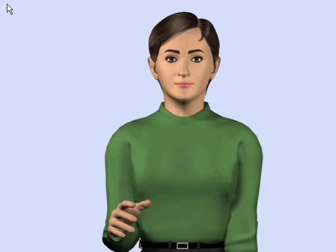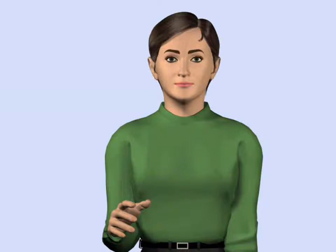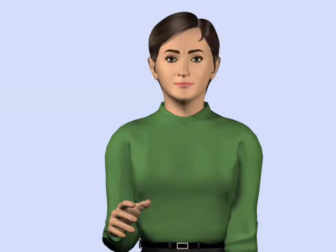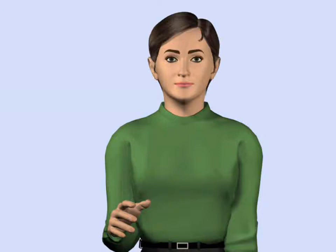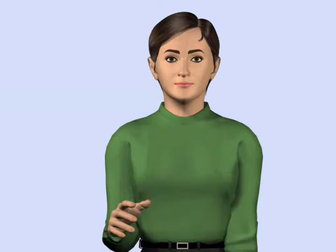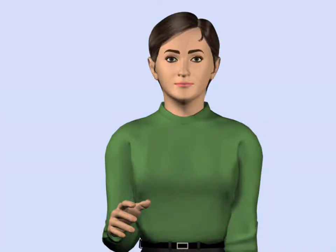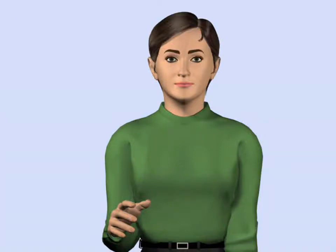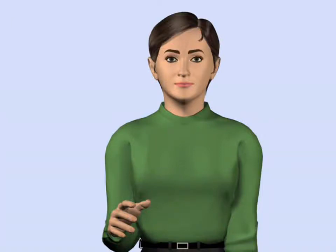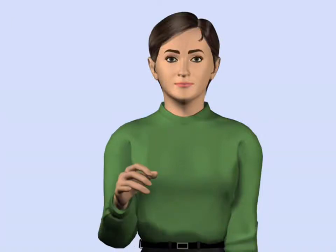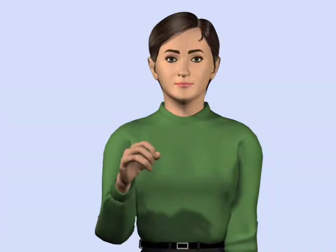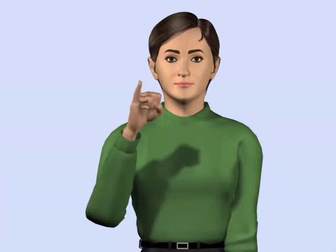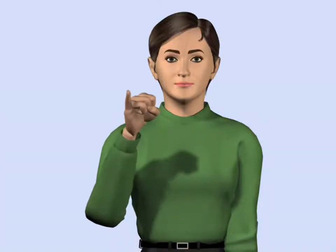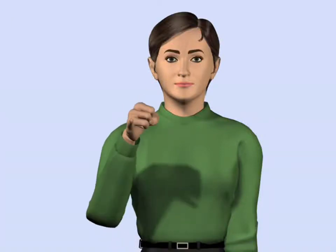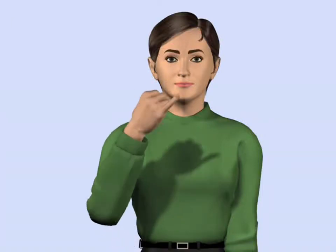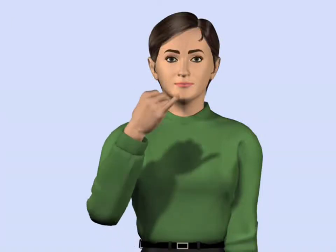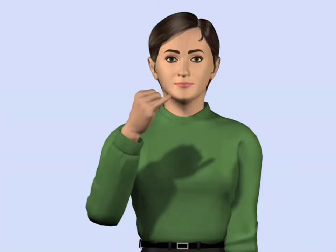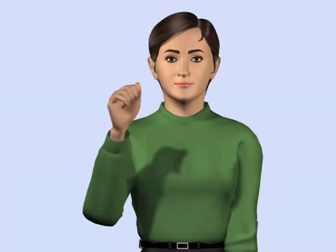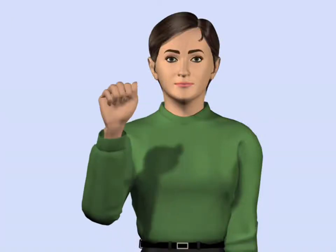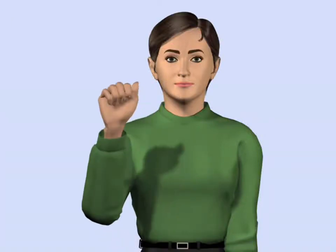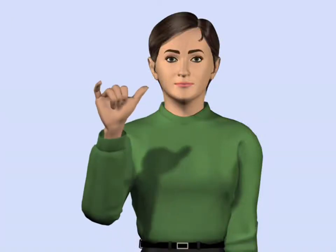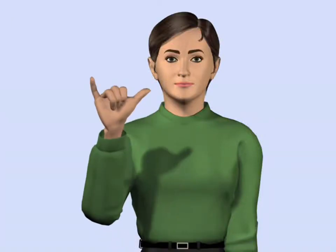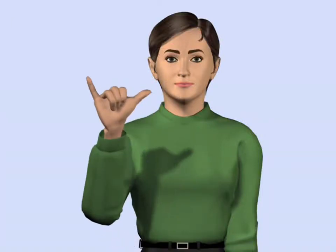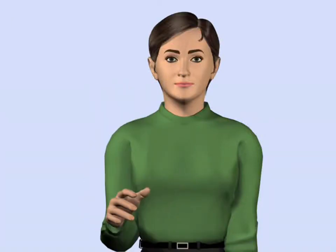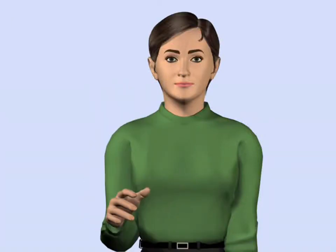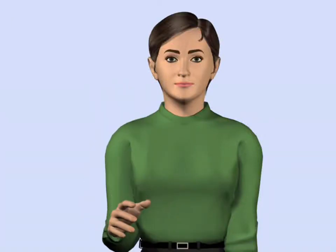jay